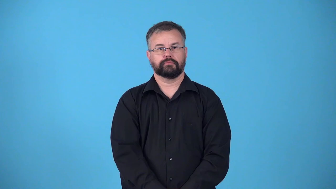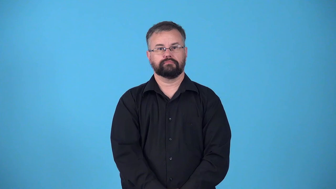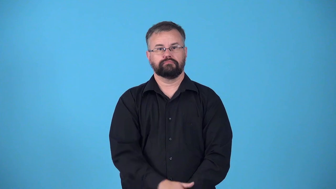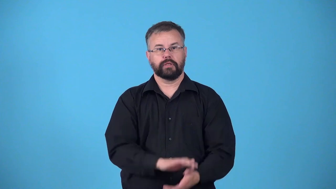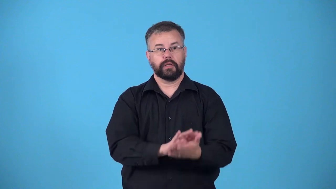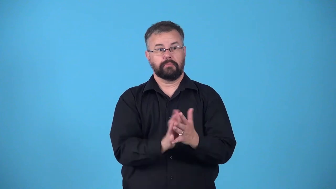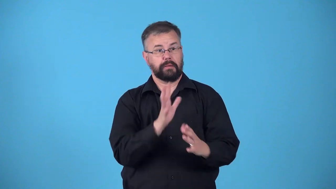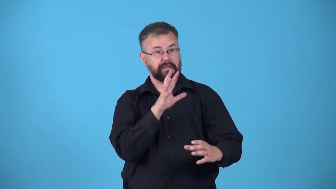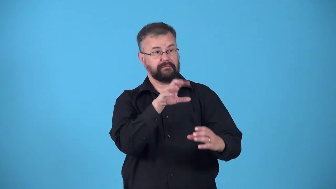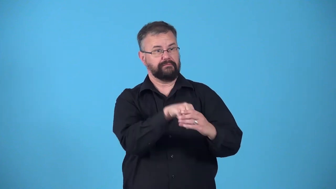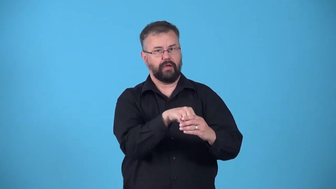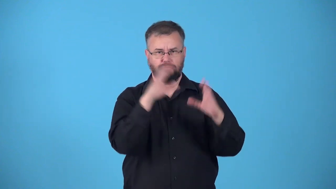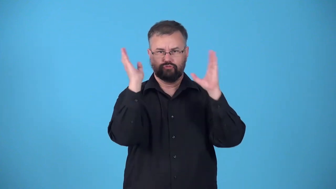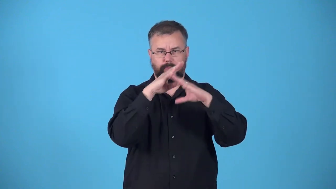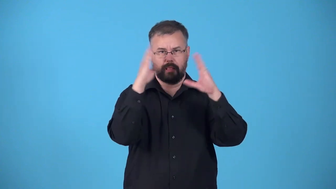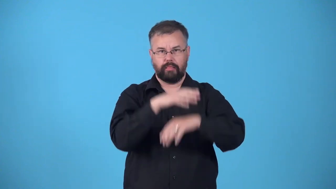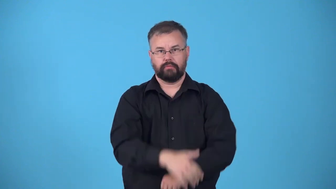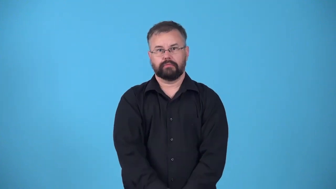get in trouble